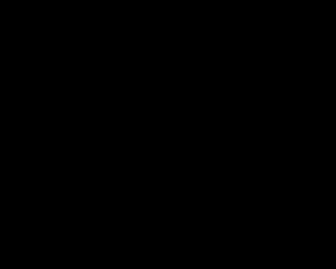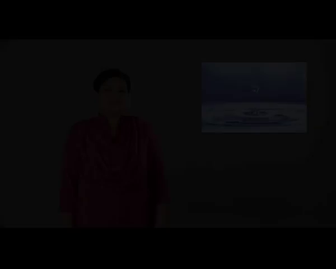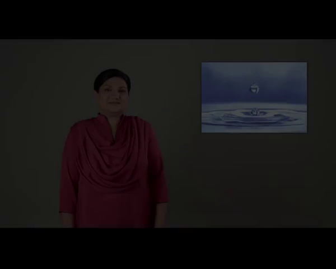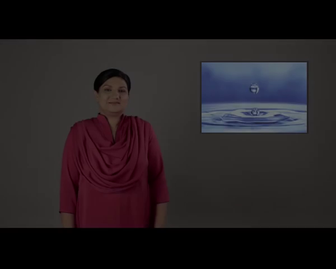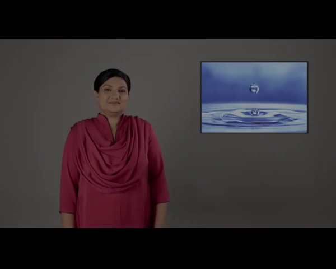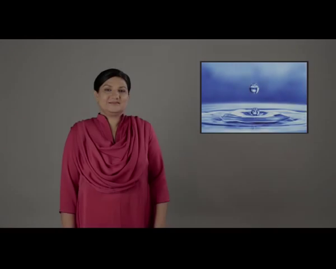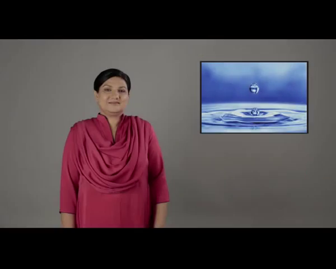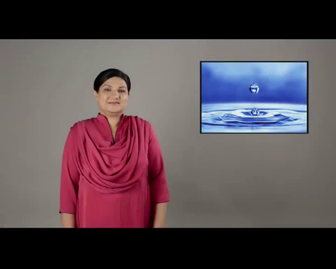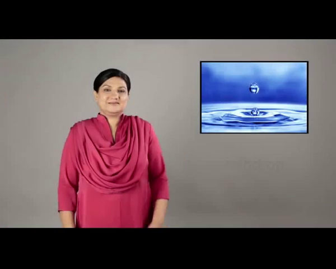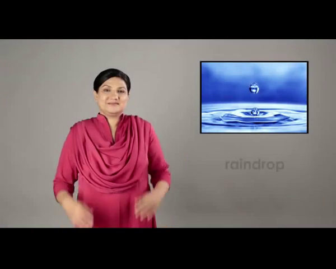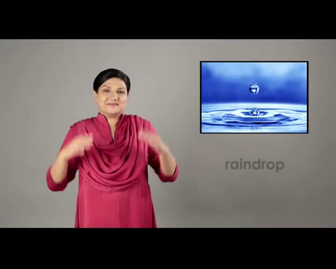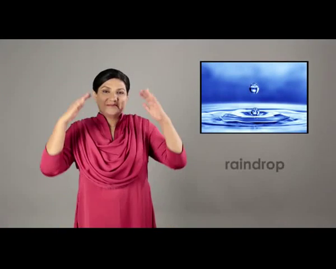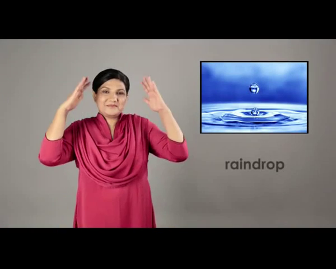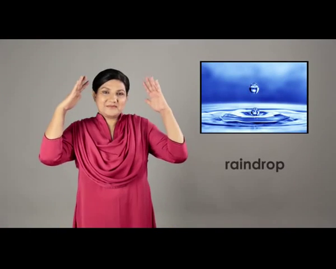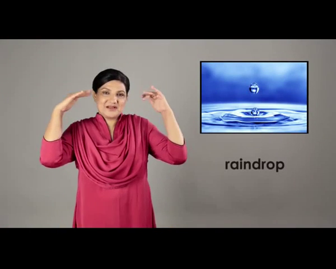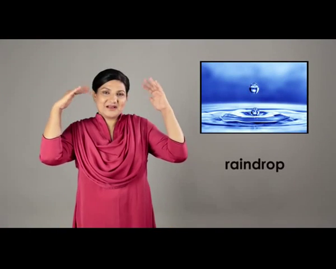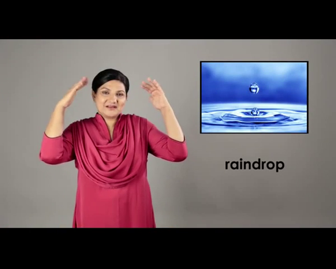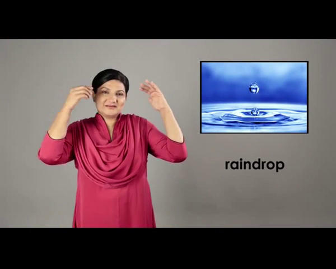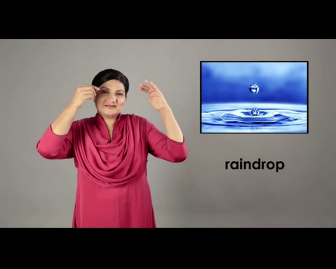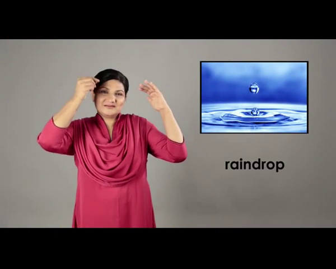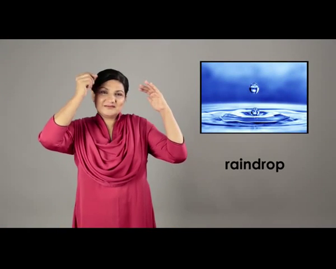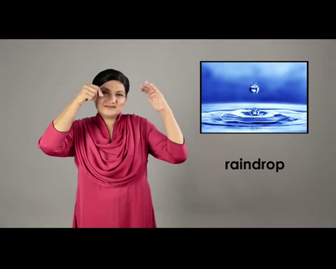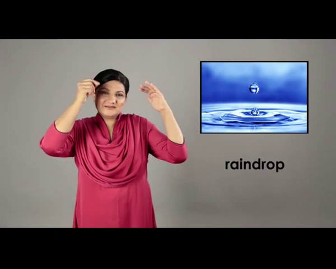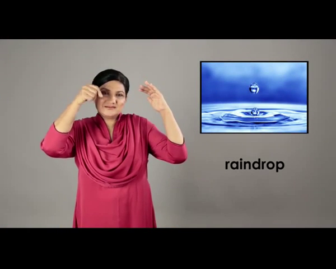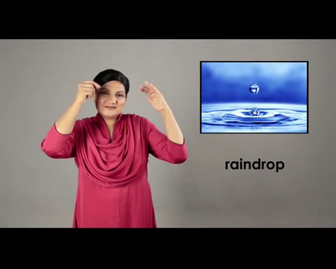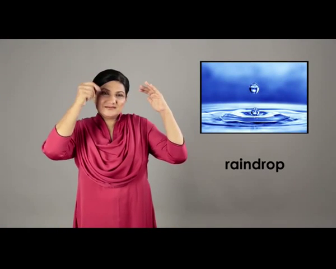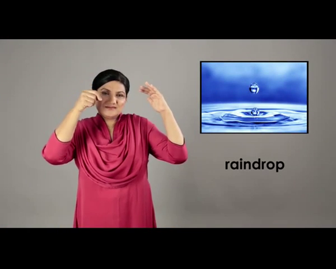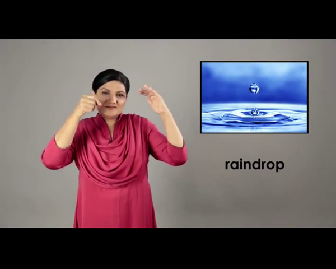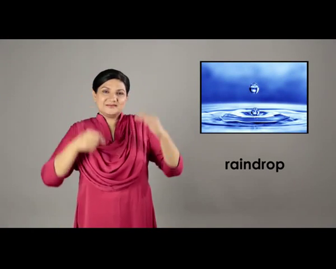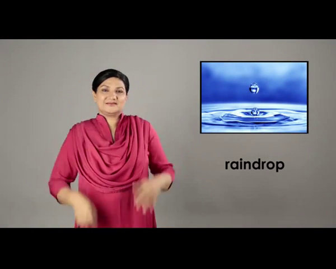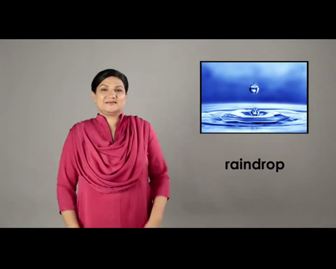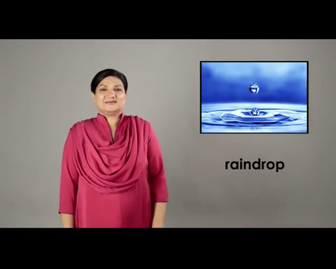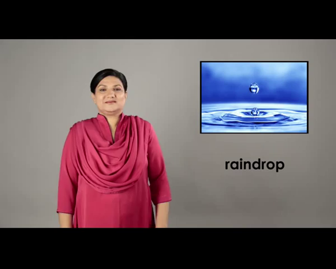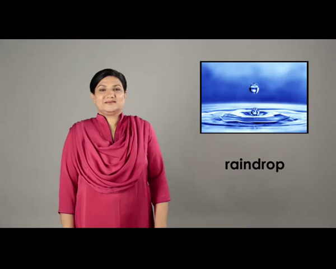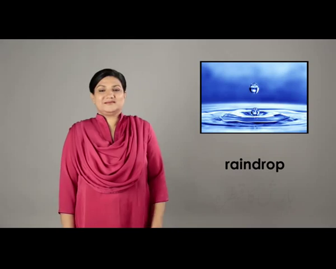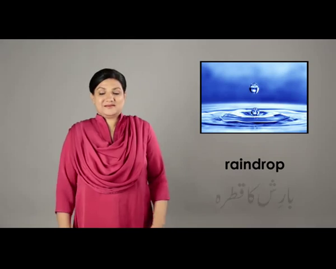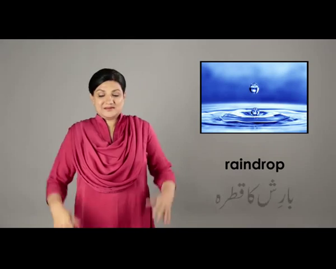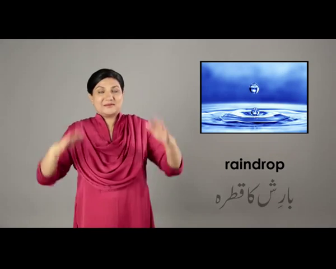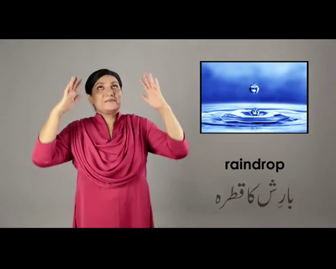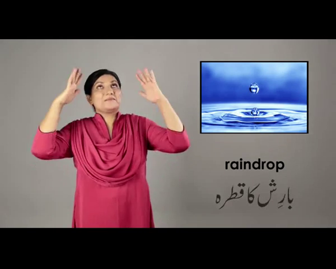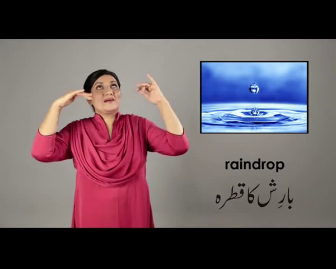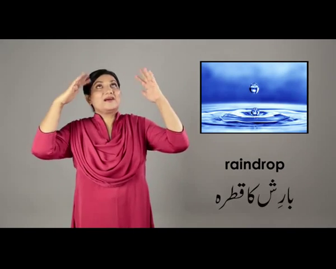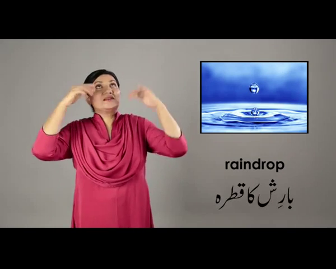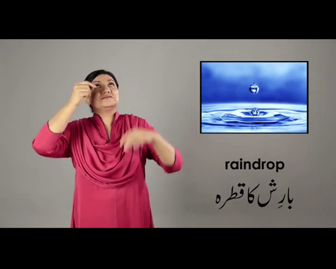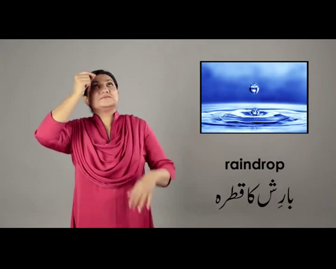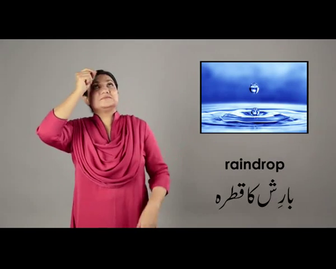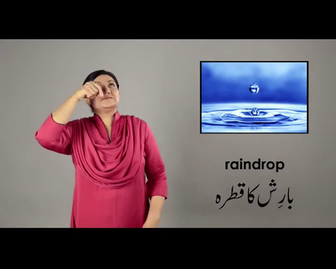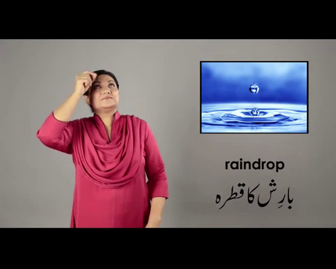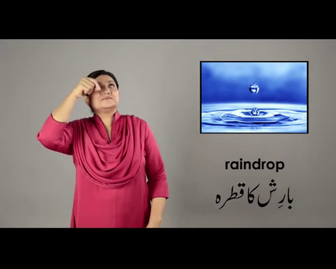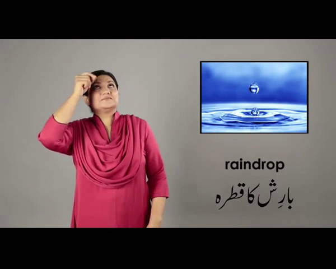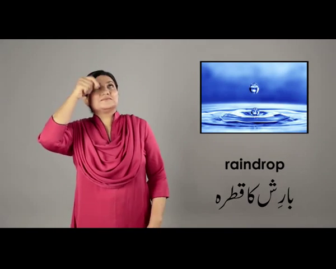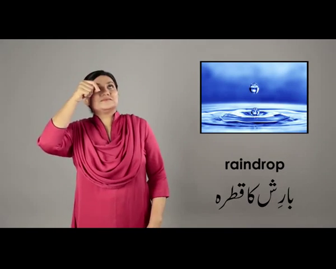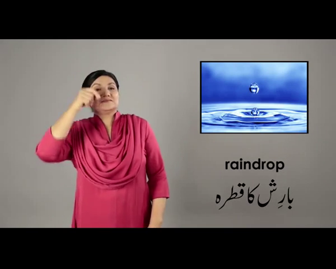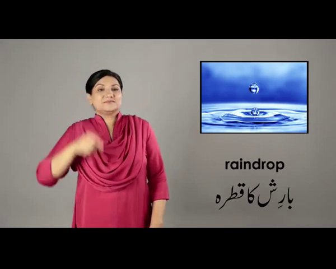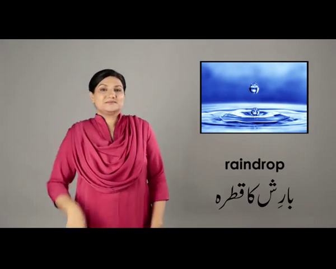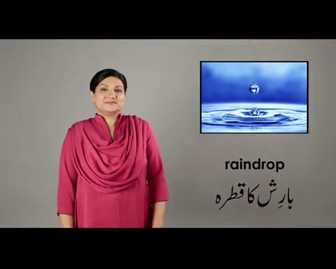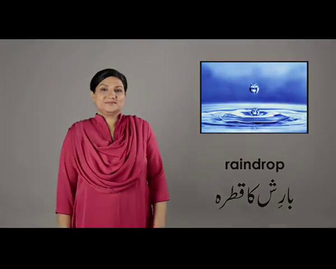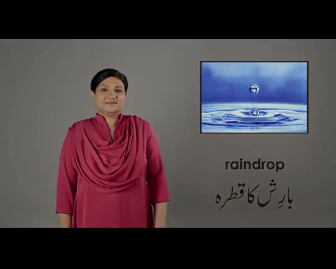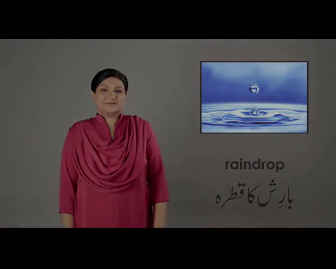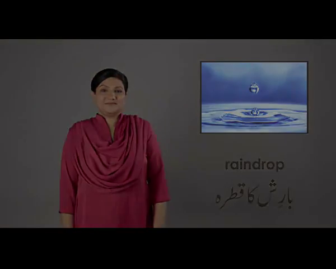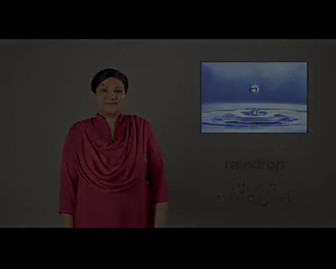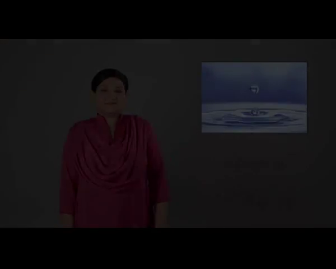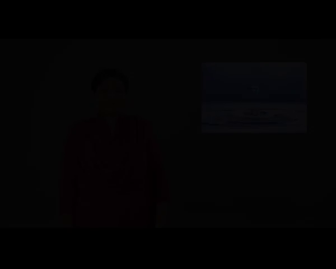rain drop